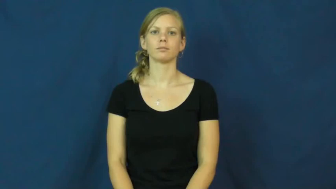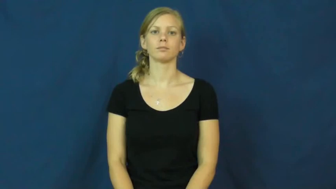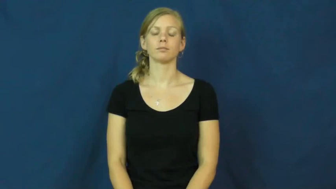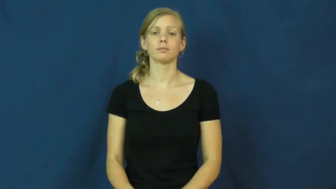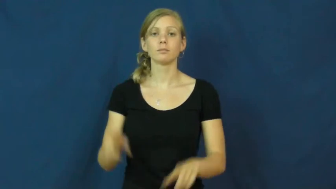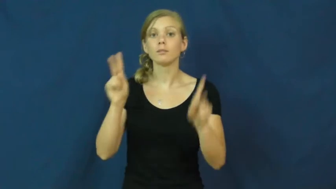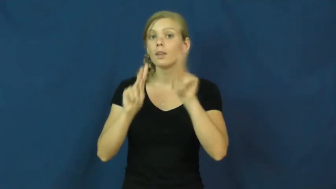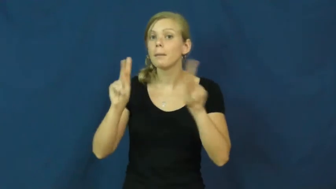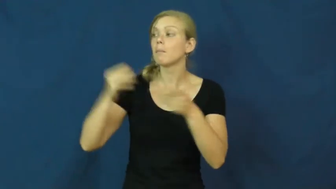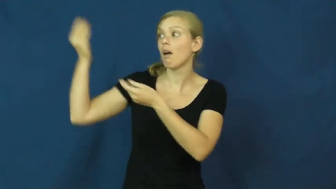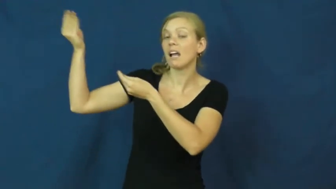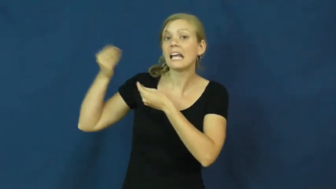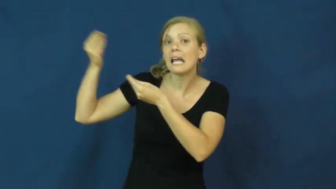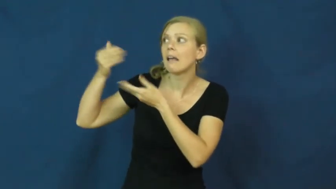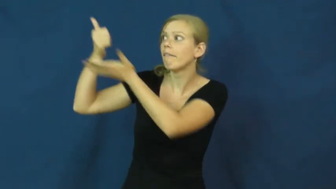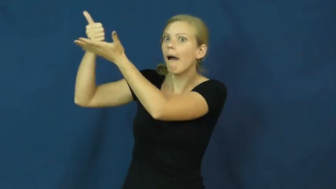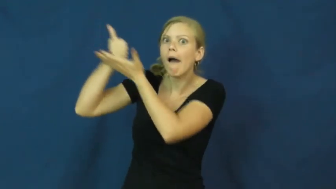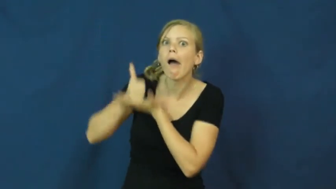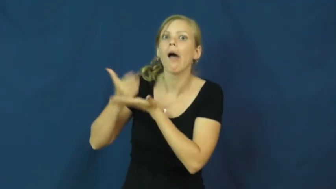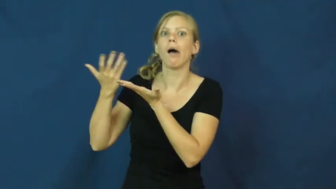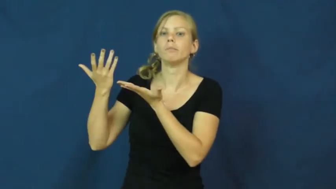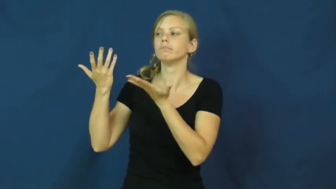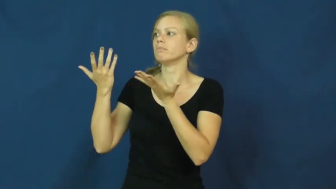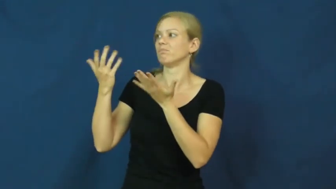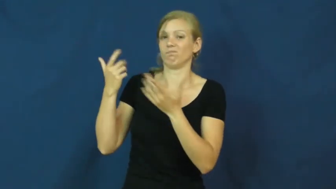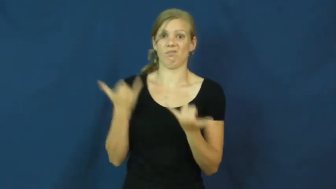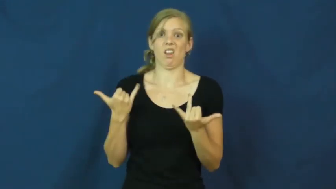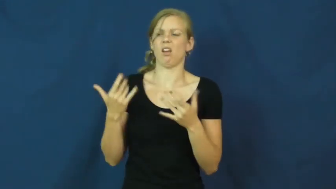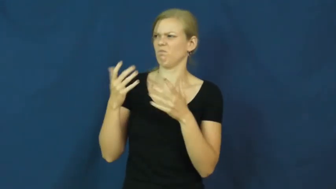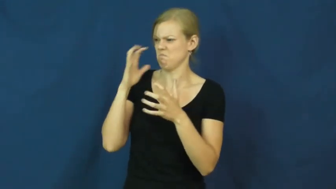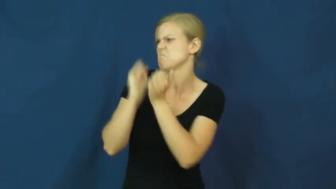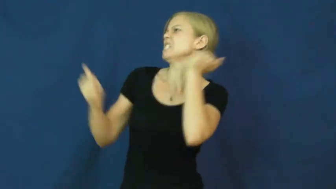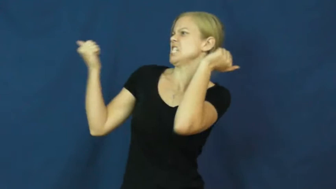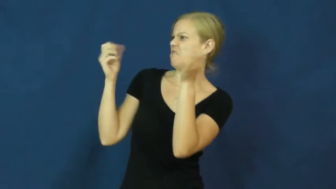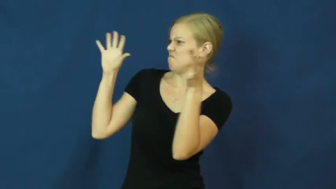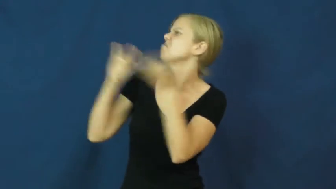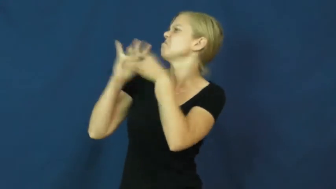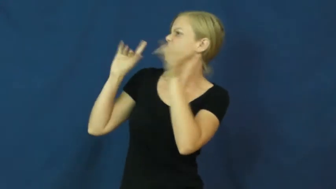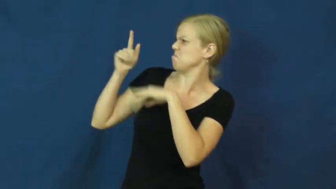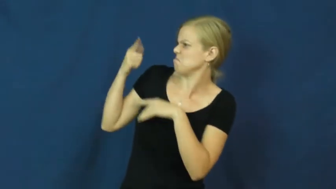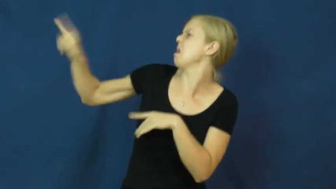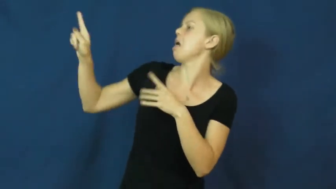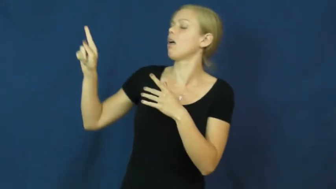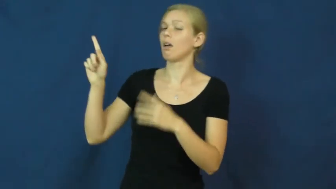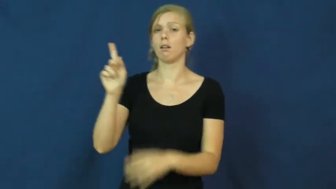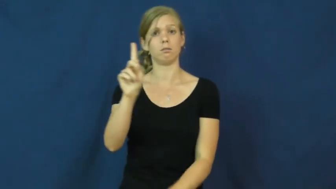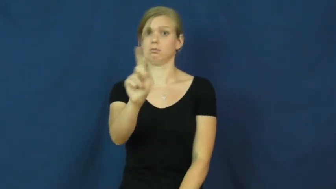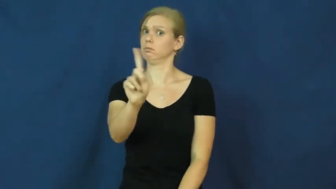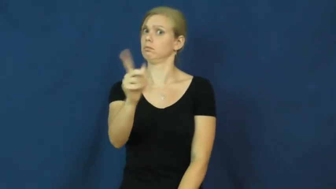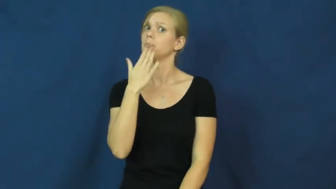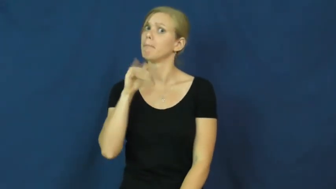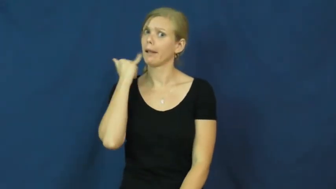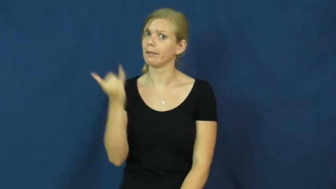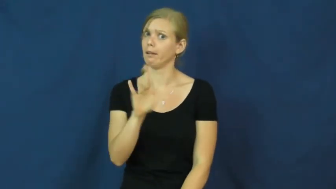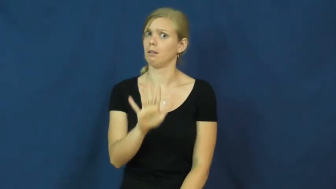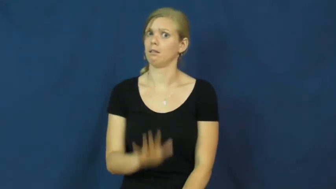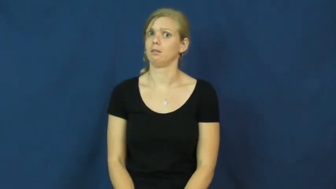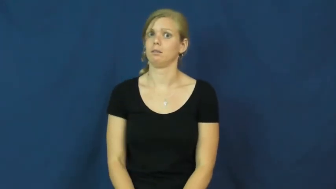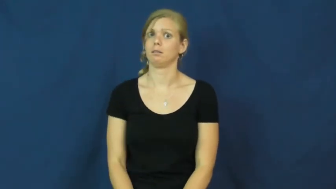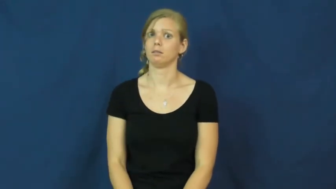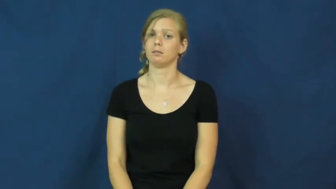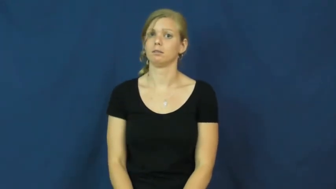don't bite the hand that feeds you